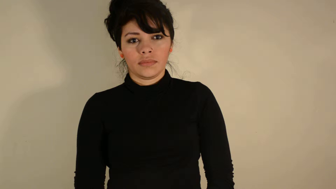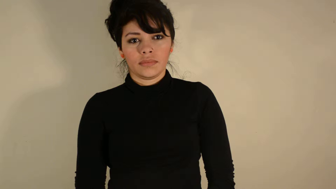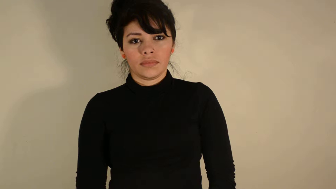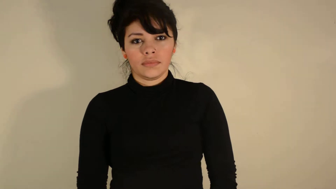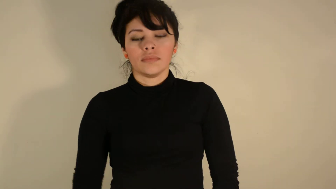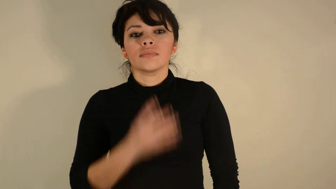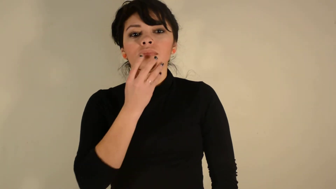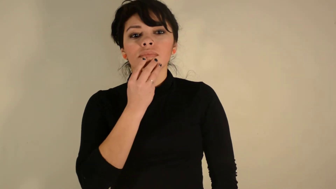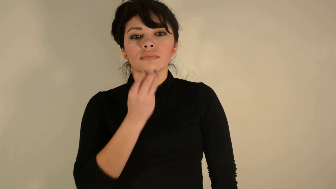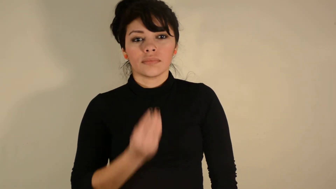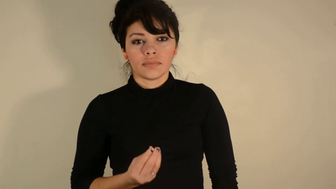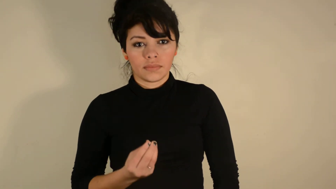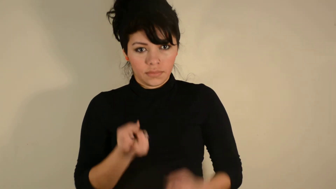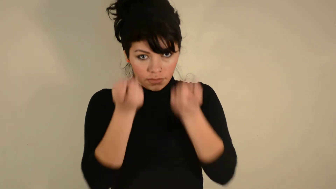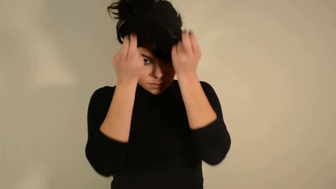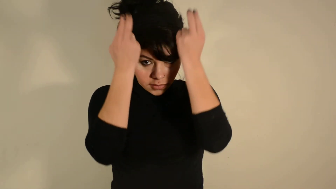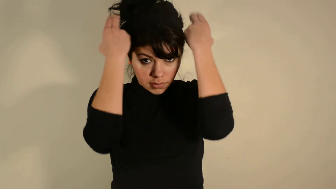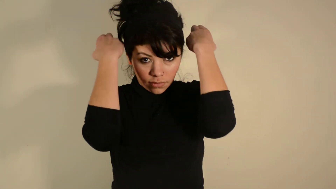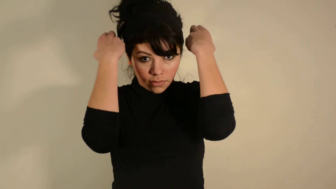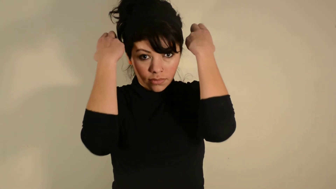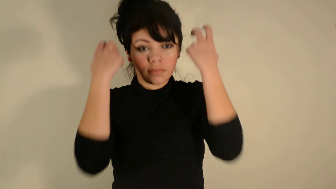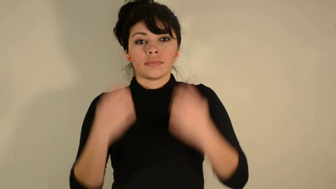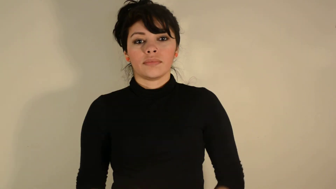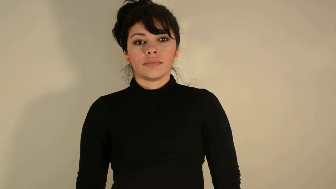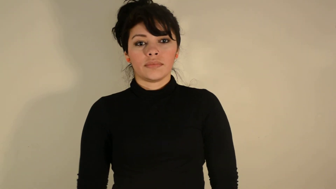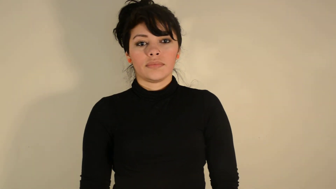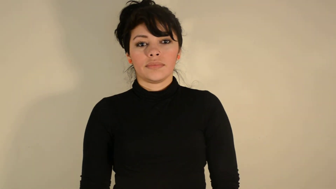GOAT